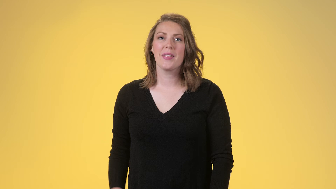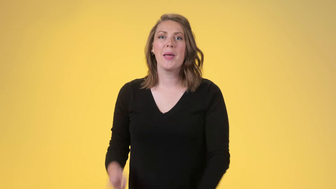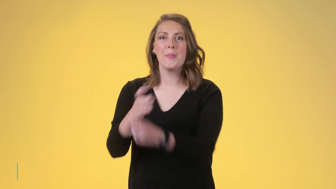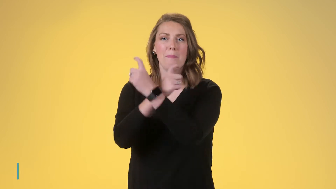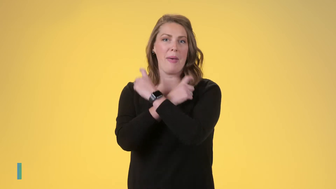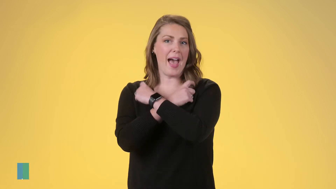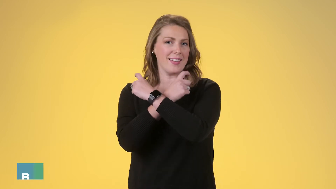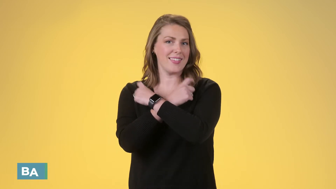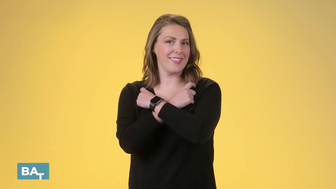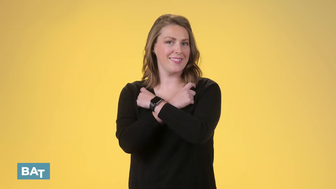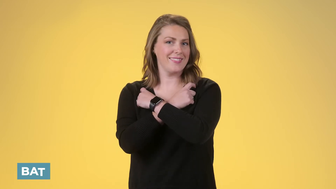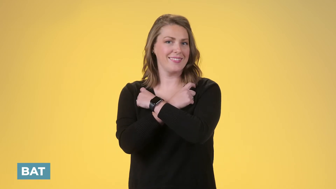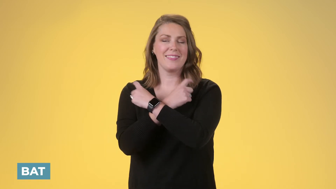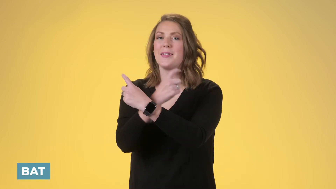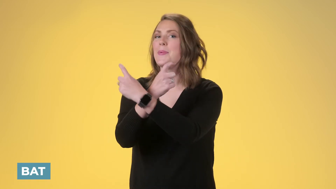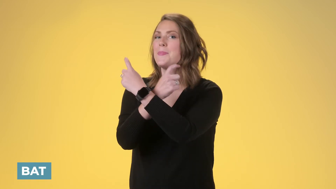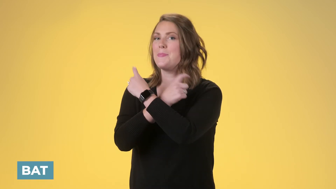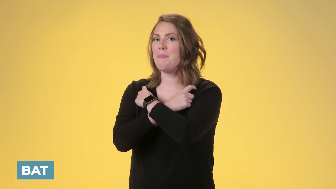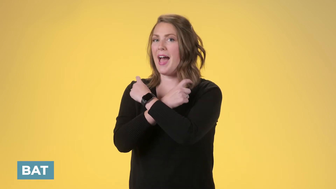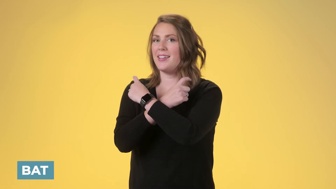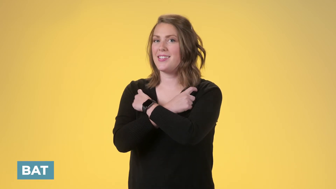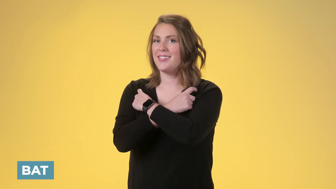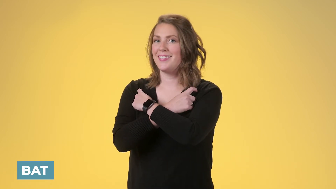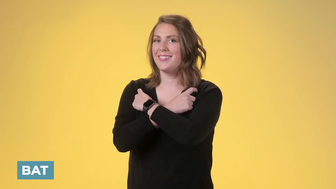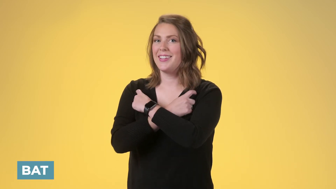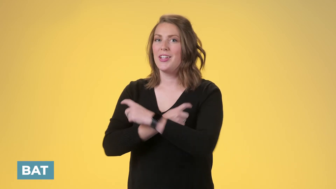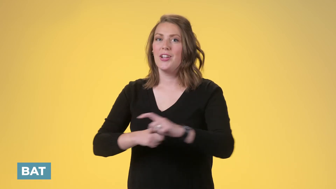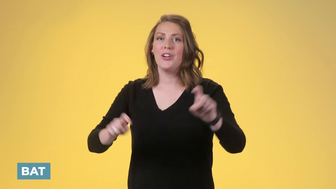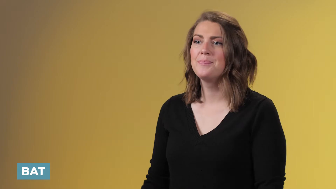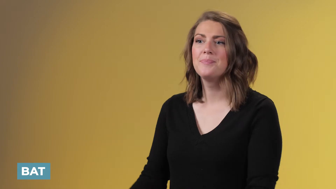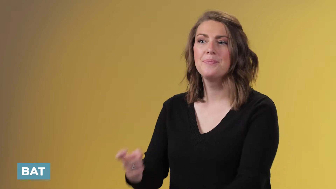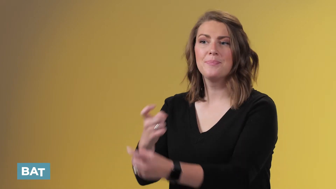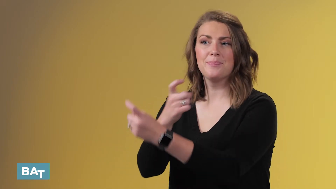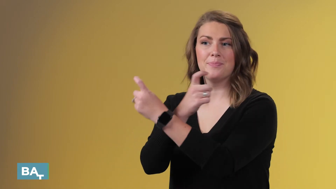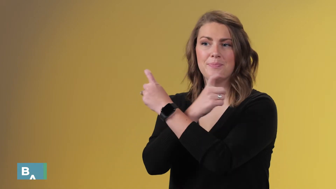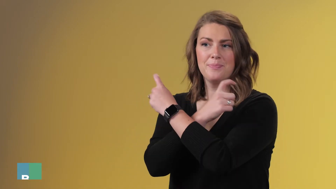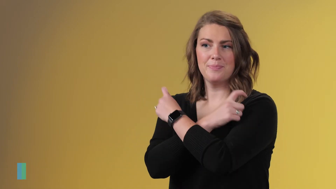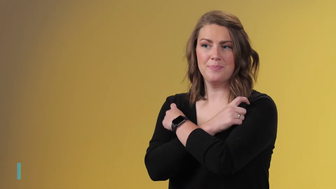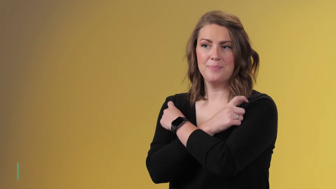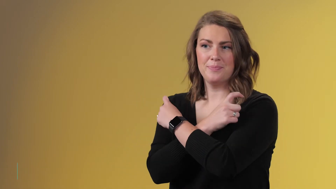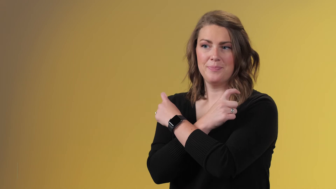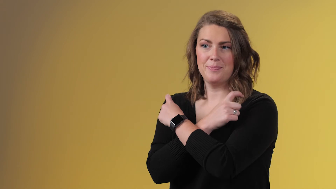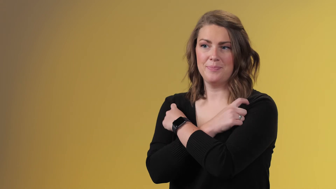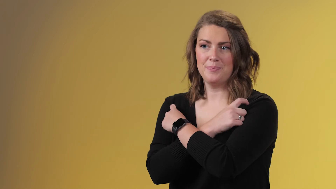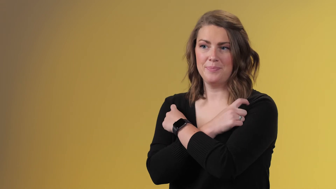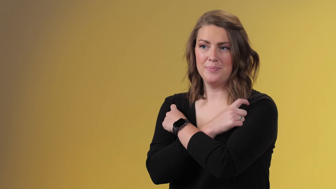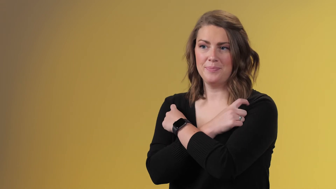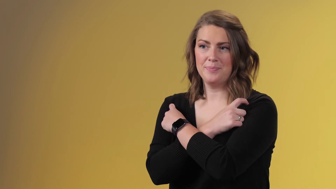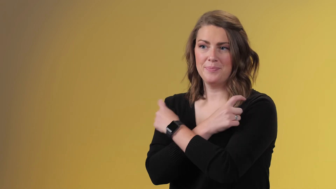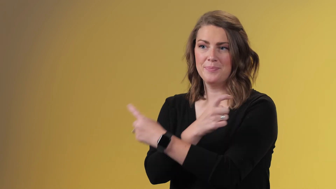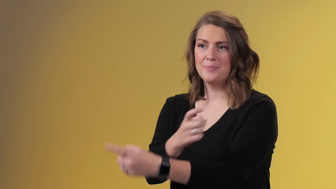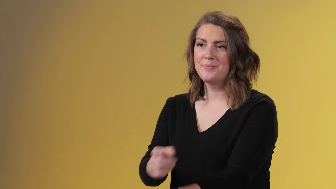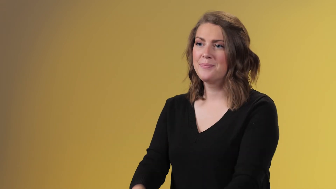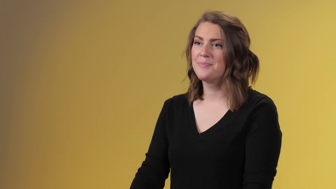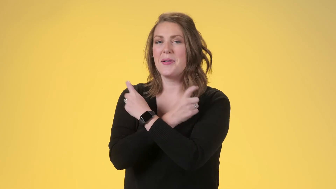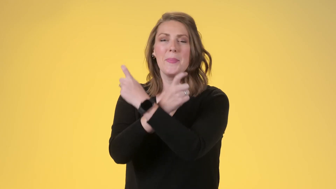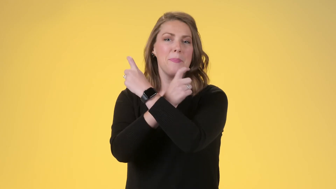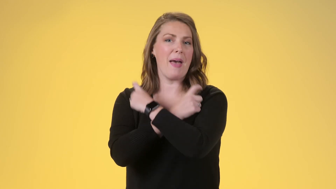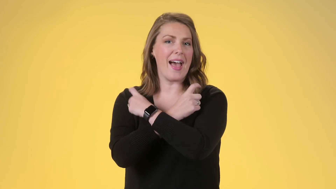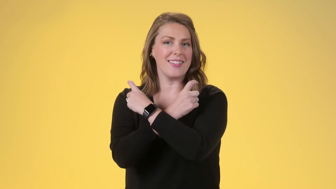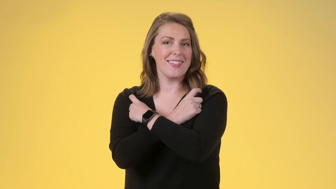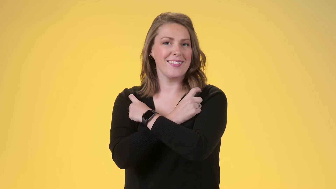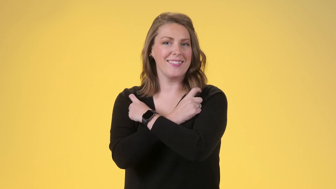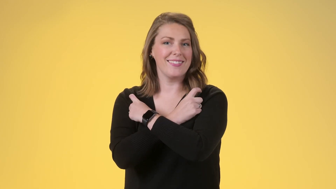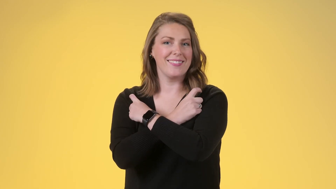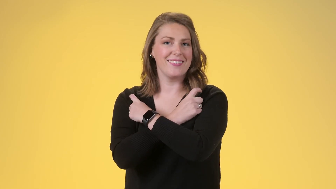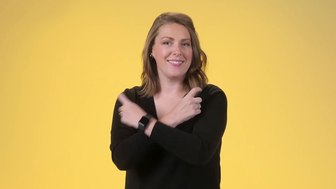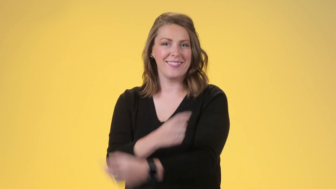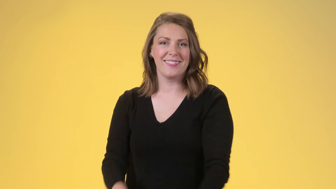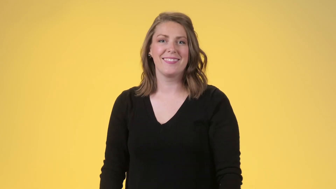Bat